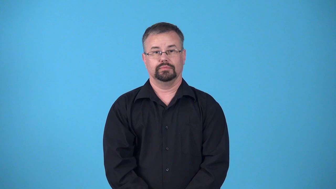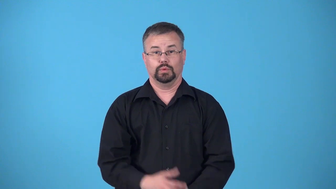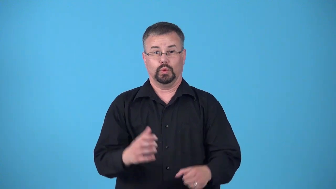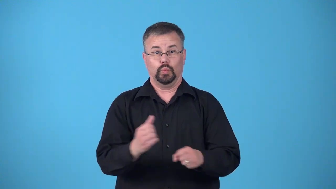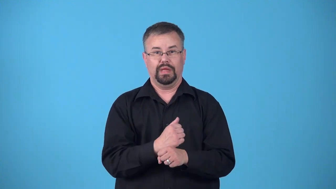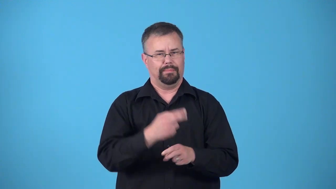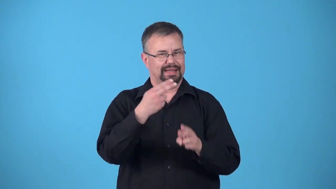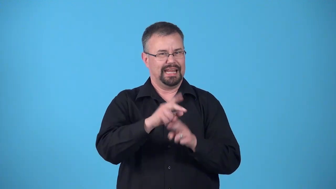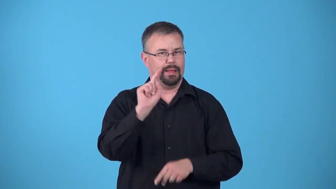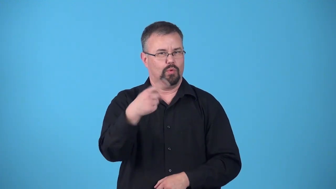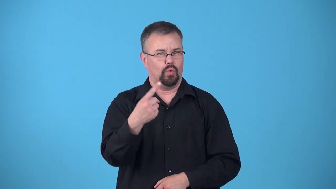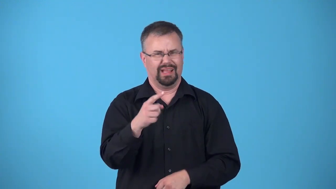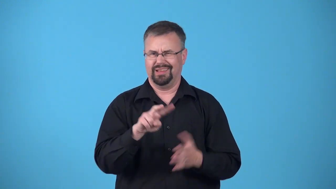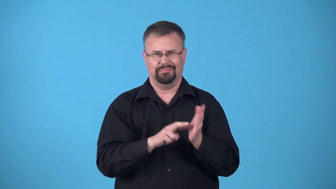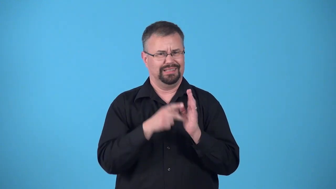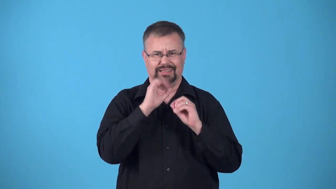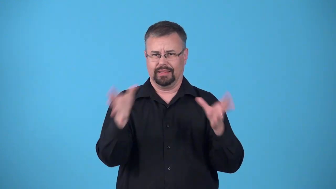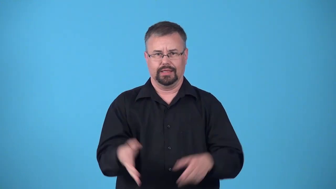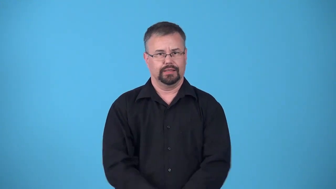hollow victory